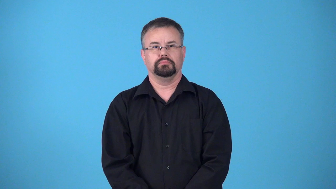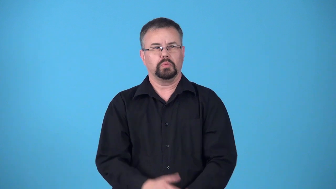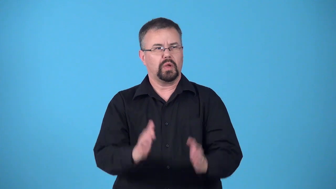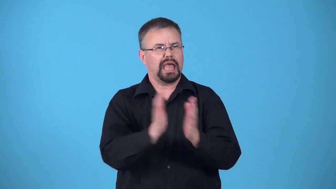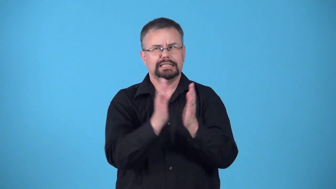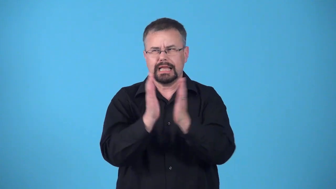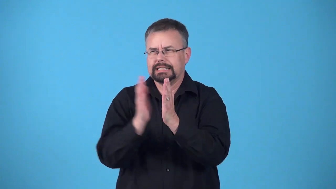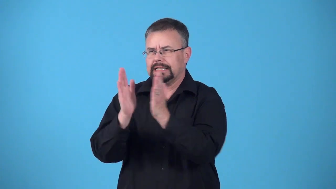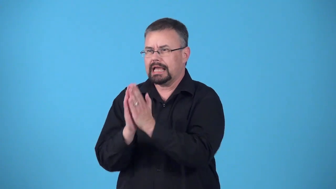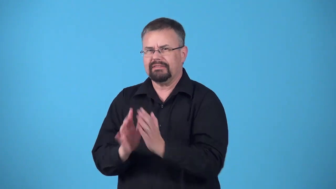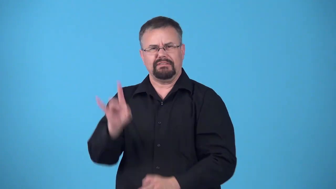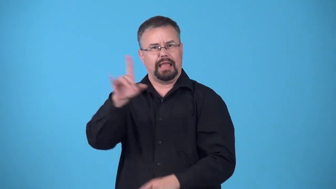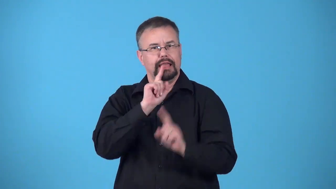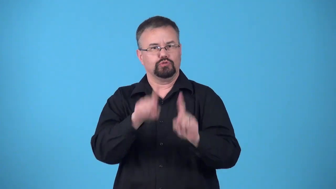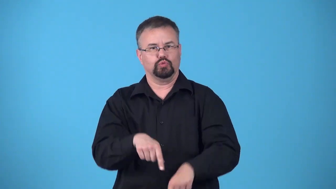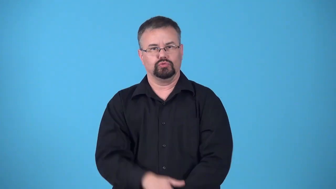put out some feelers